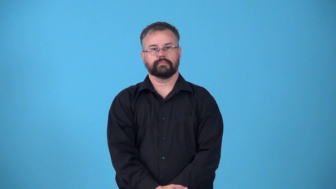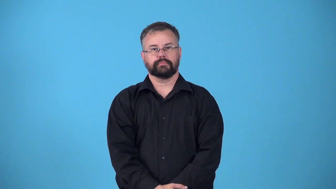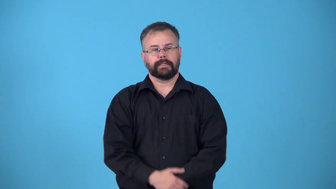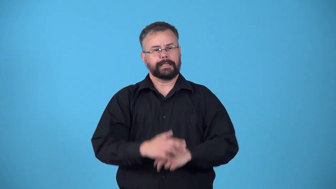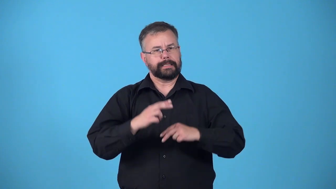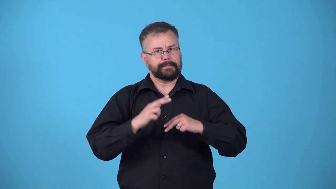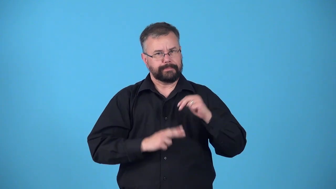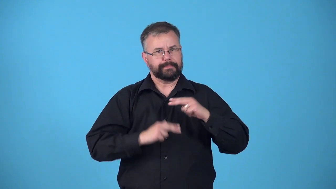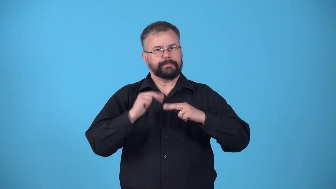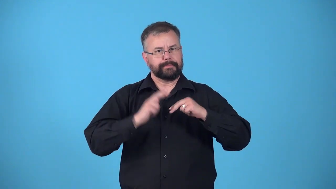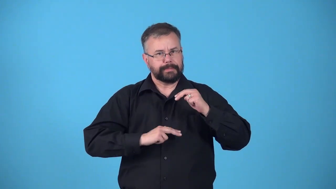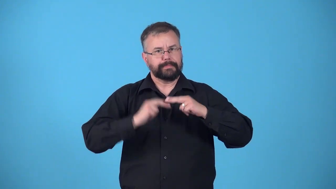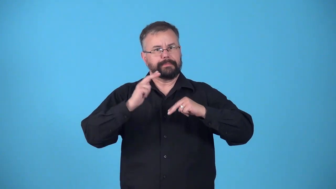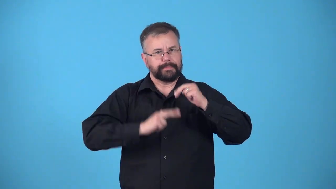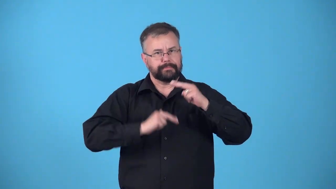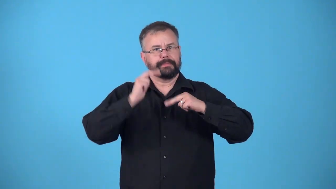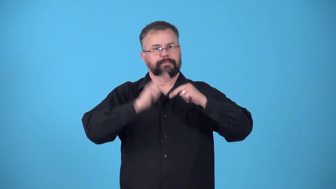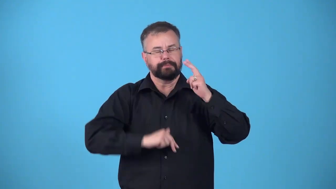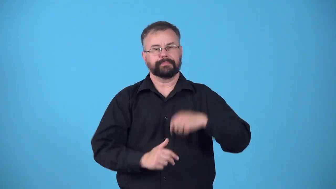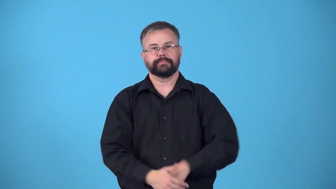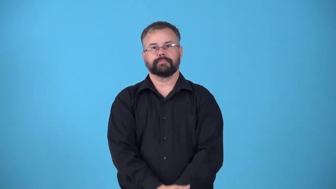go up